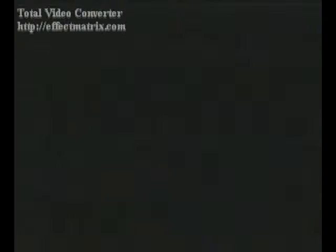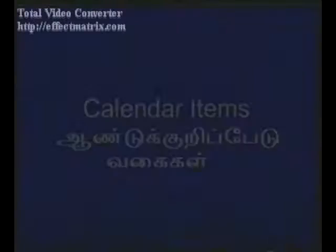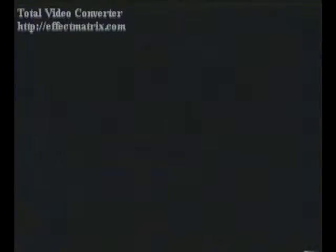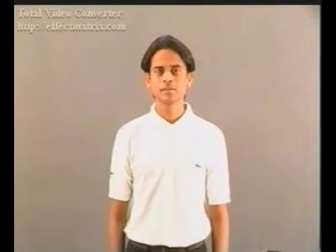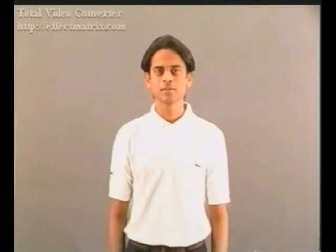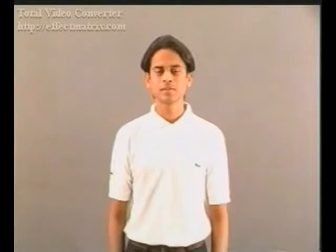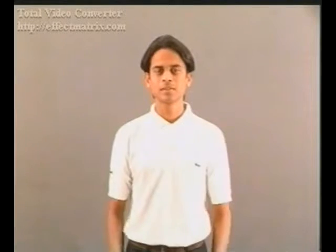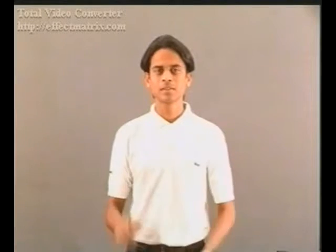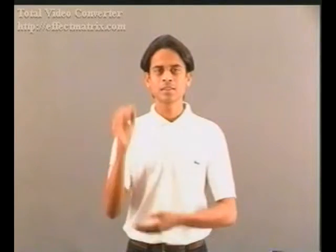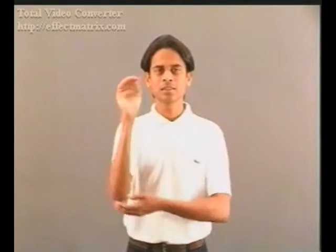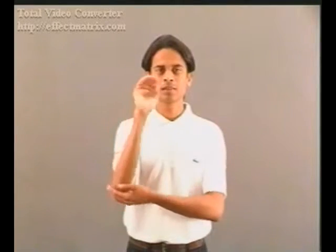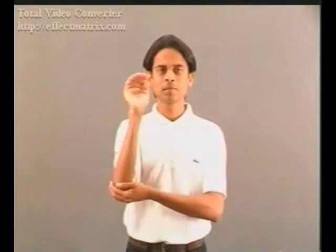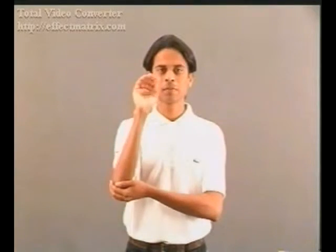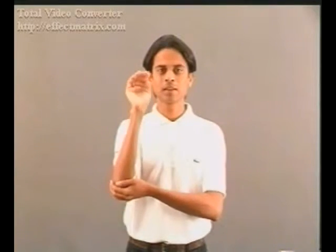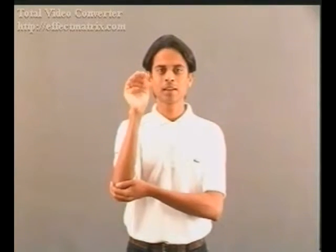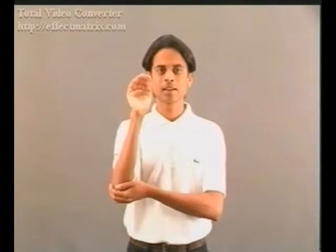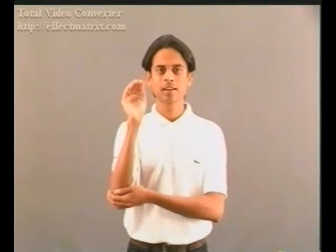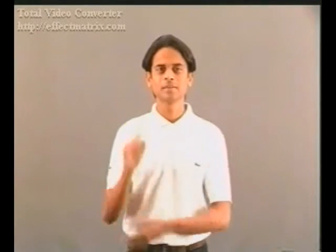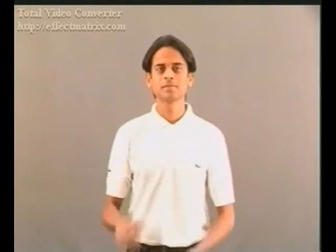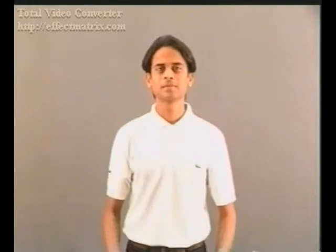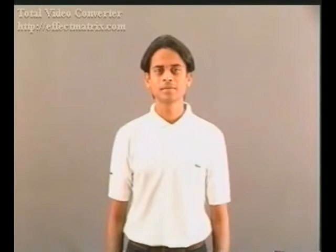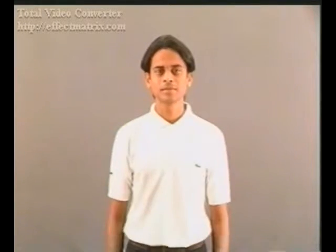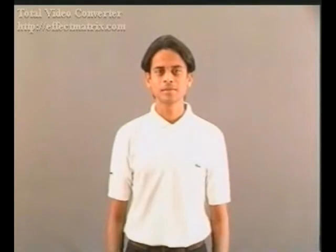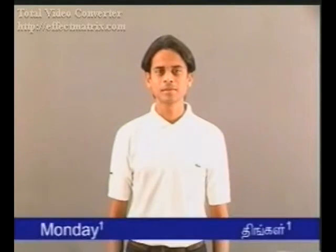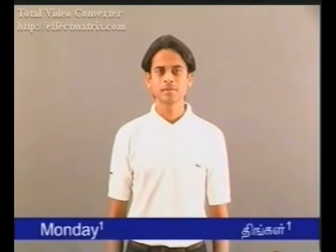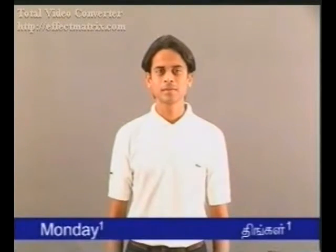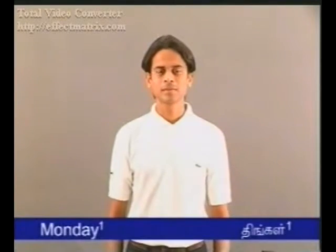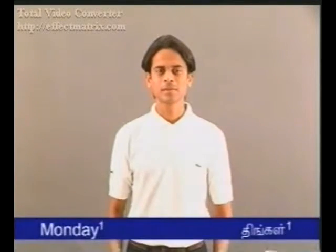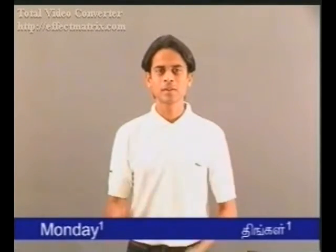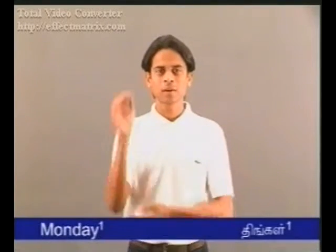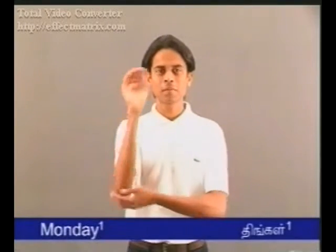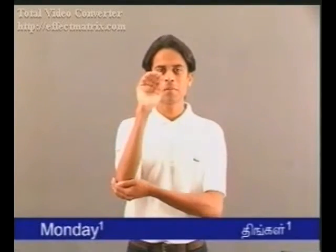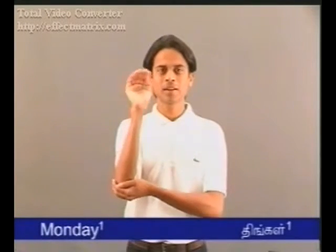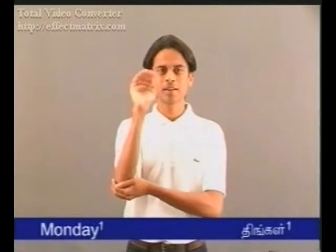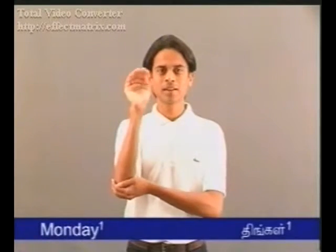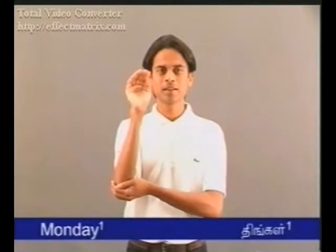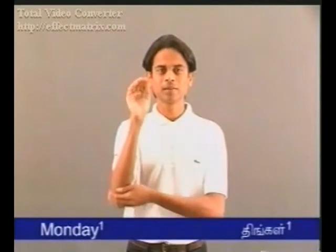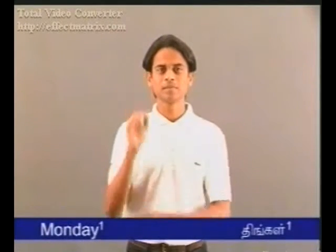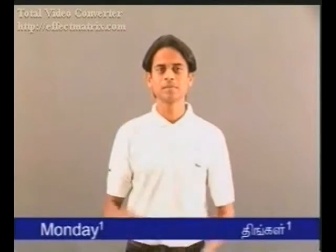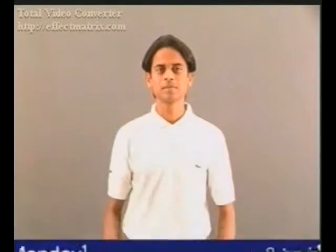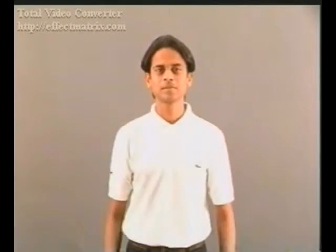monday